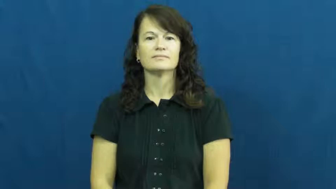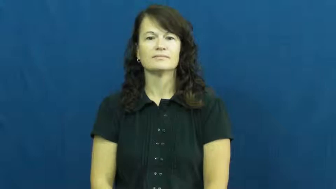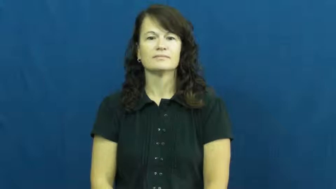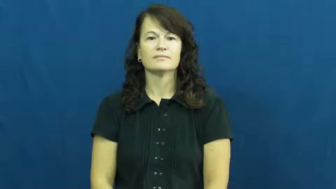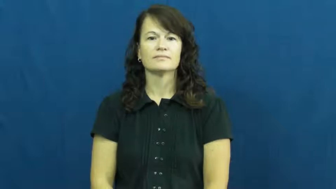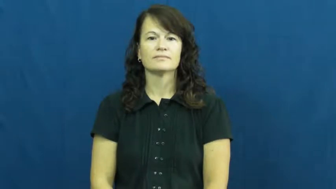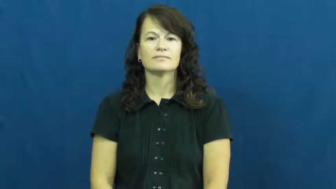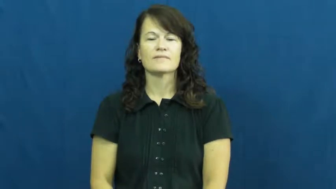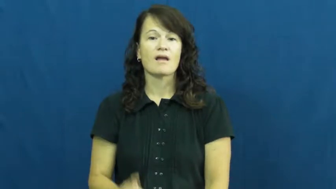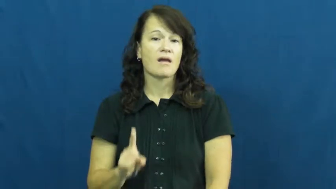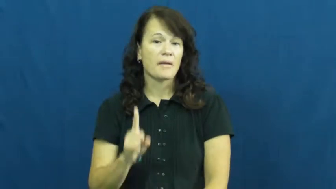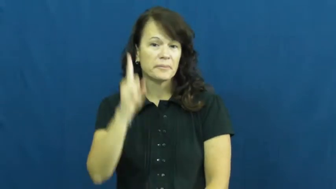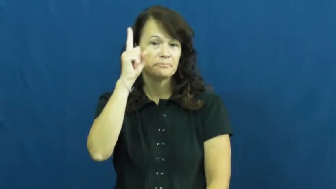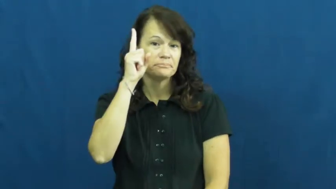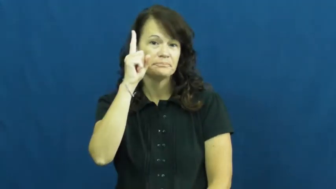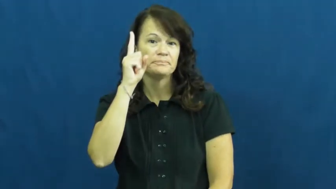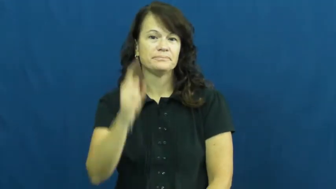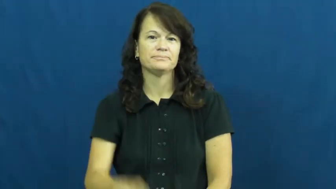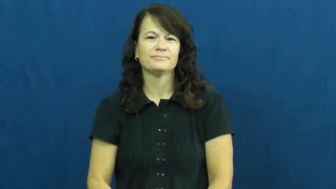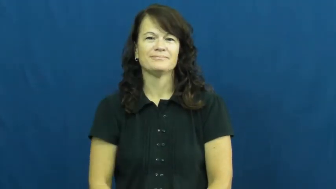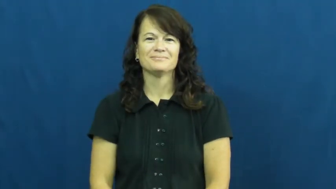up